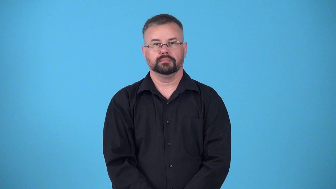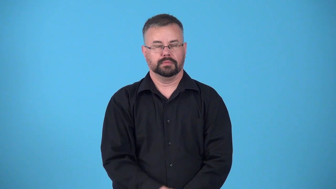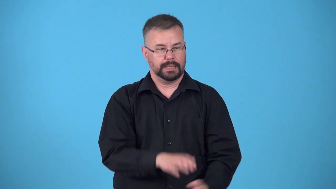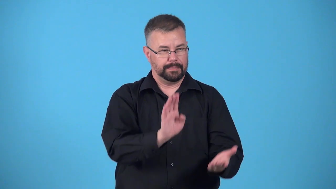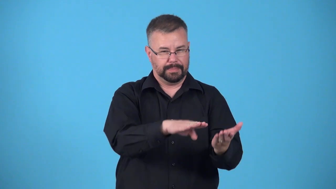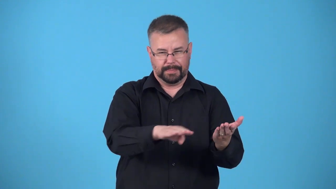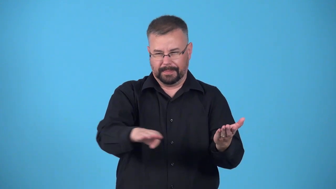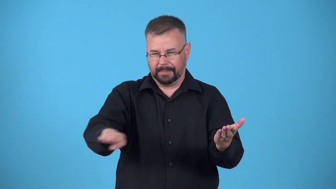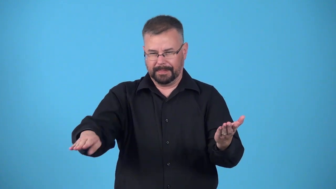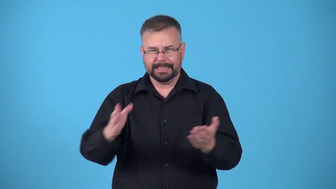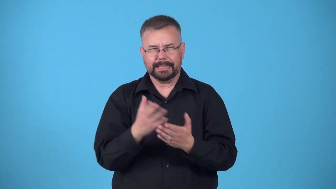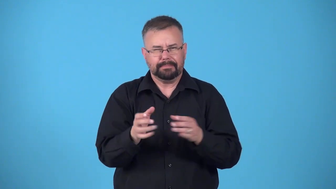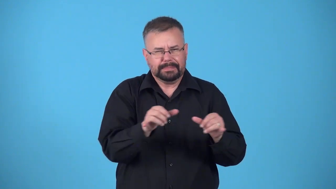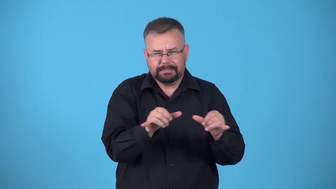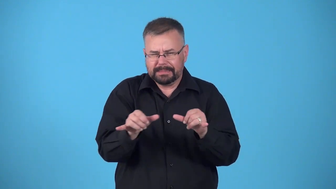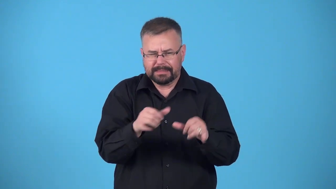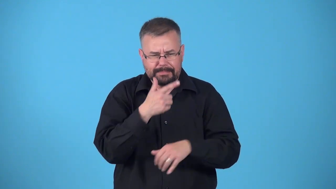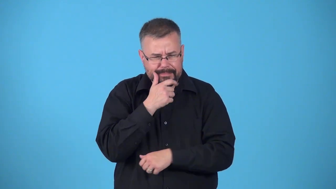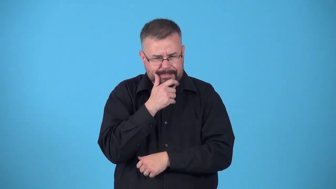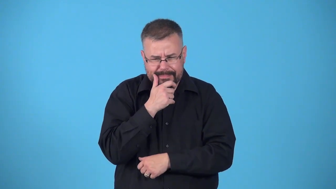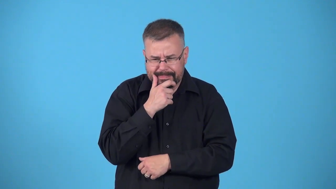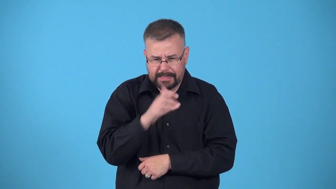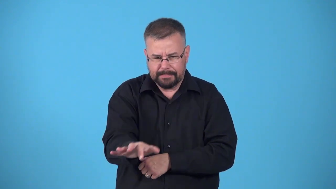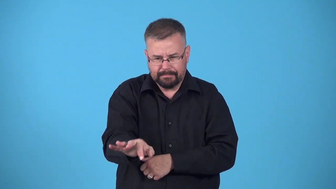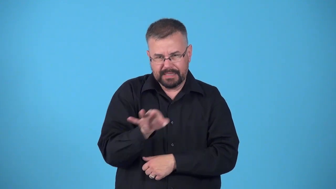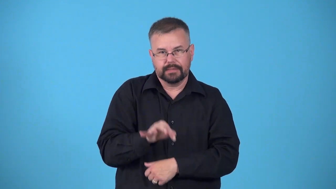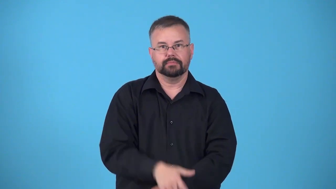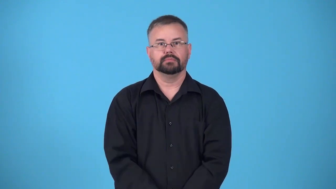smorgasbord